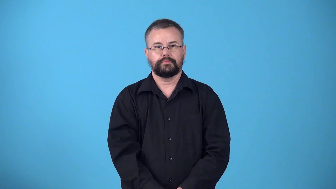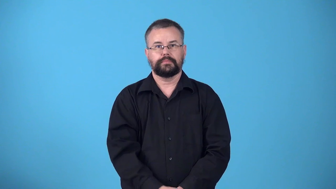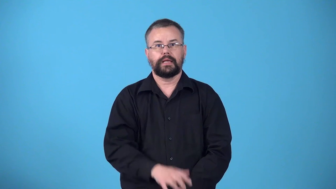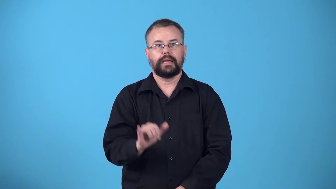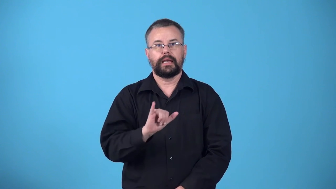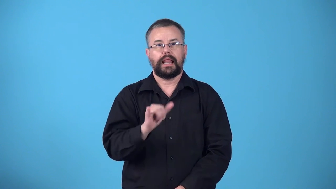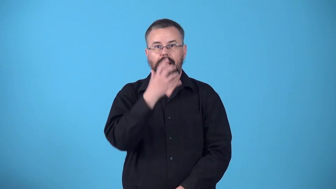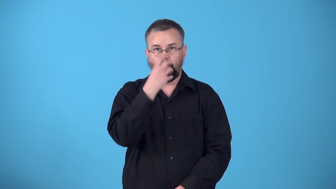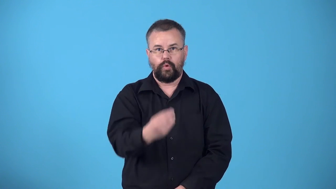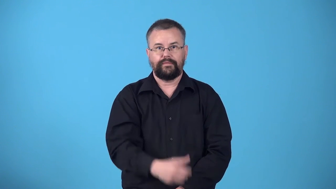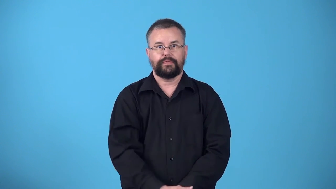wolflike,wolfish